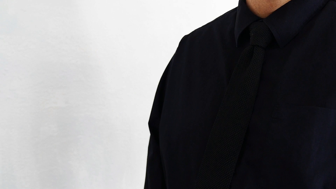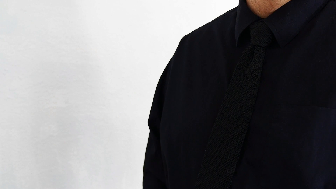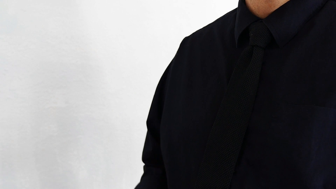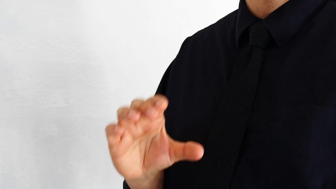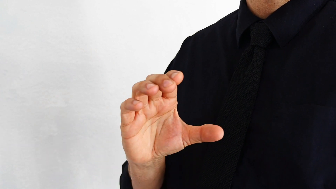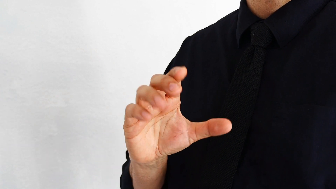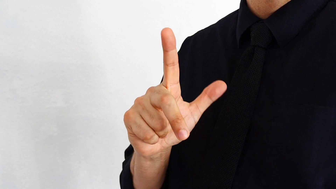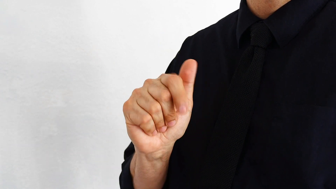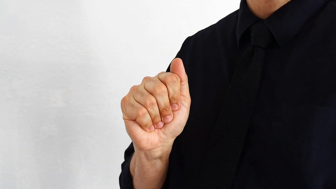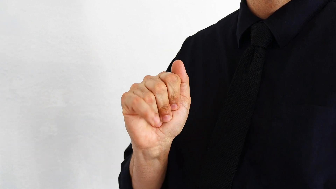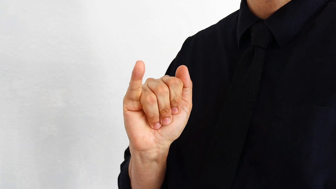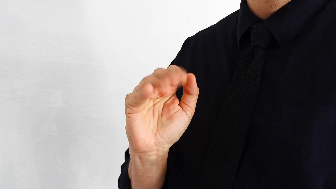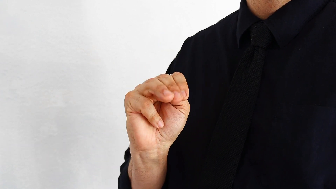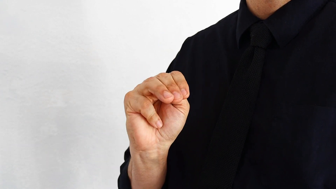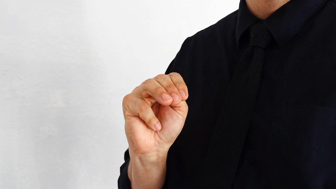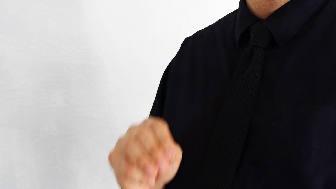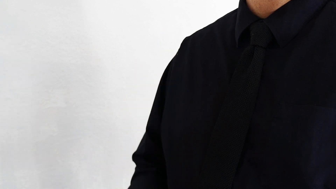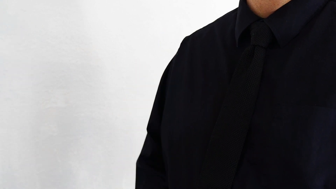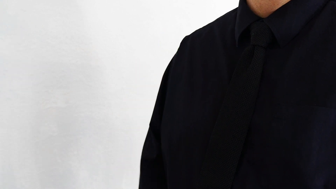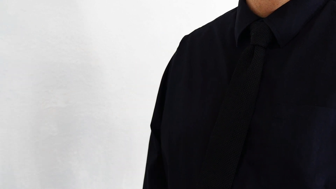C-L-A-I-M